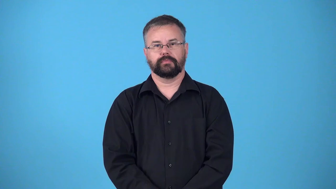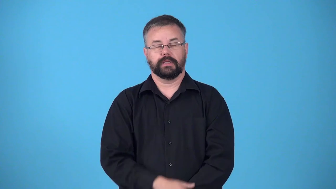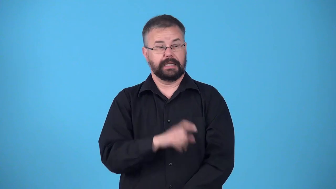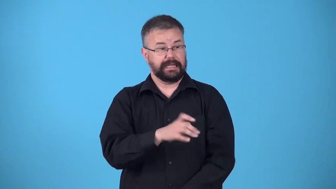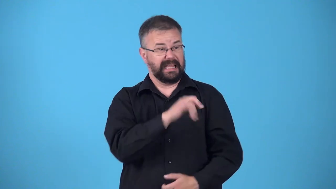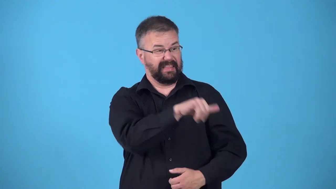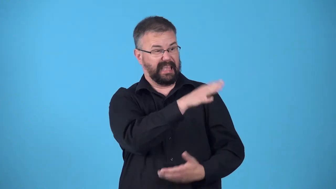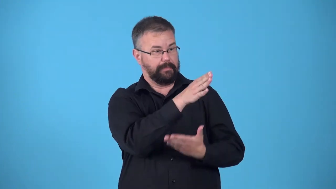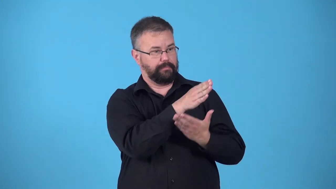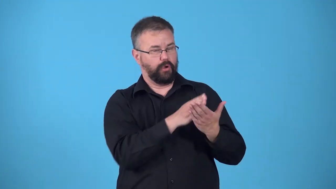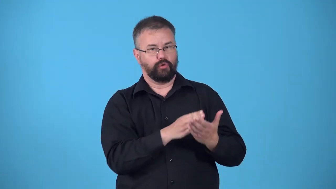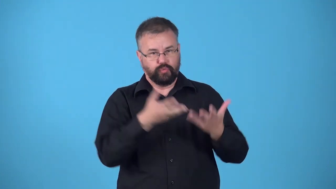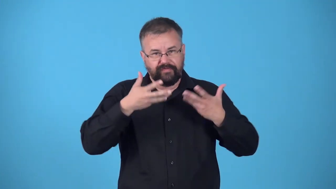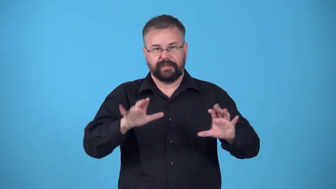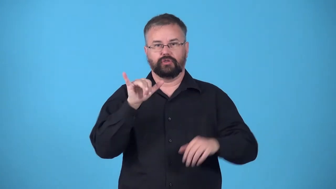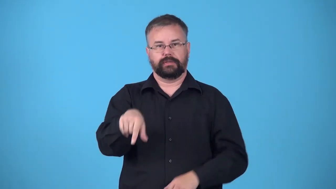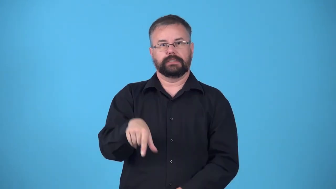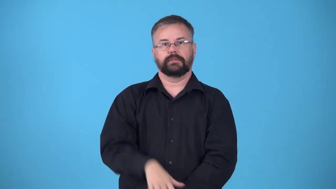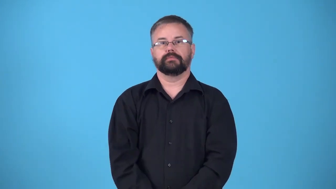count towards-get credit